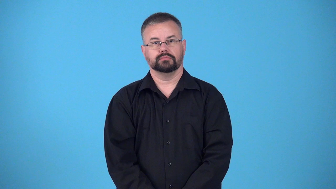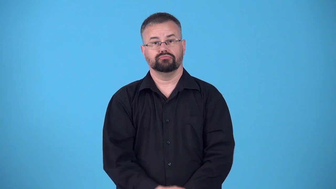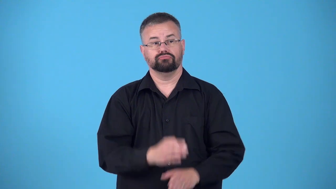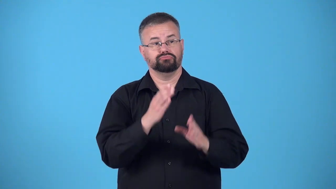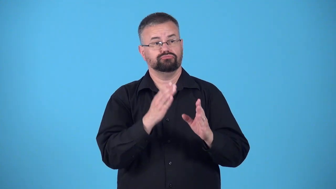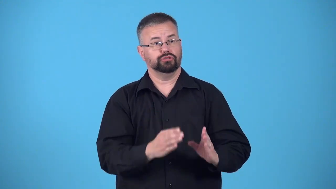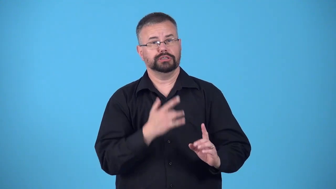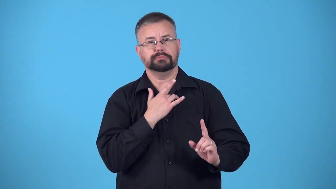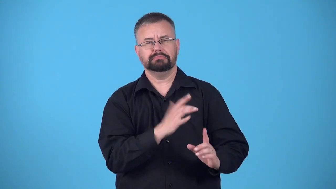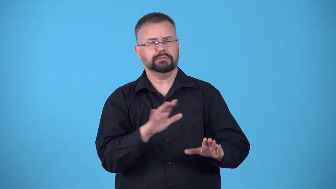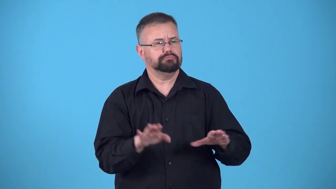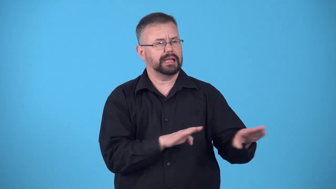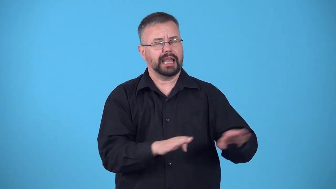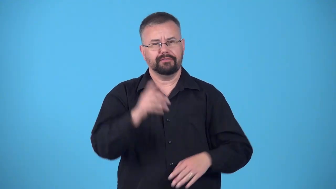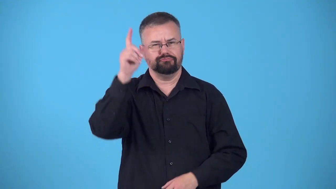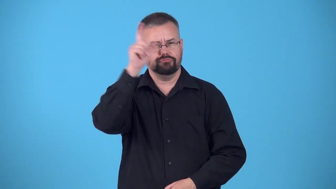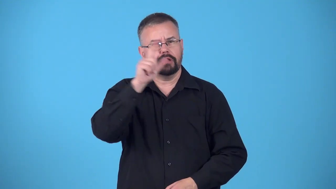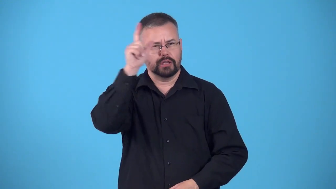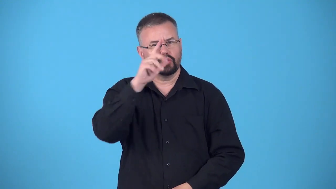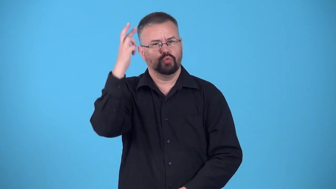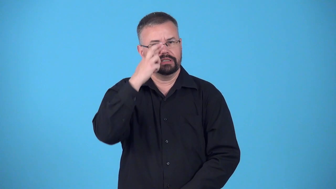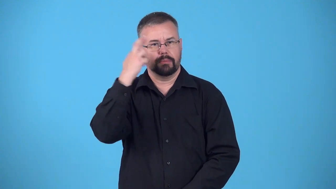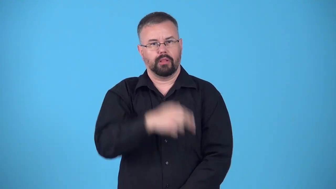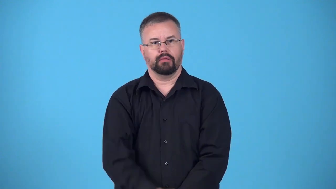sport-person